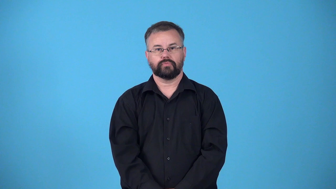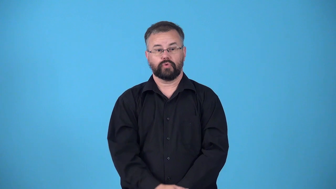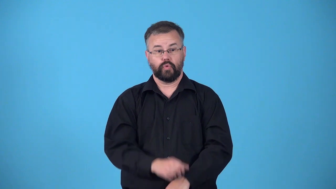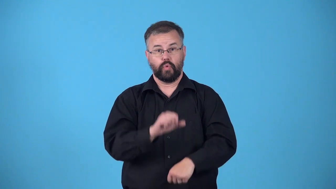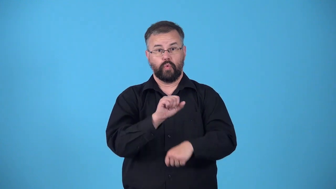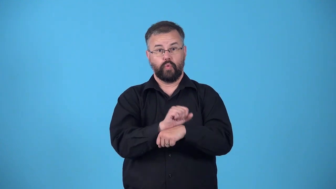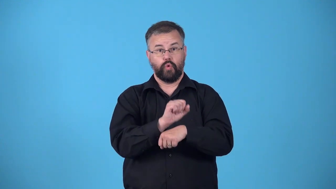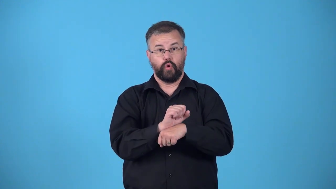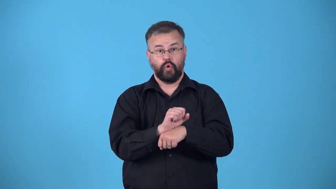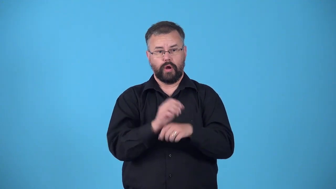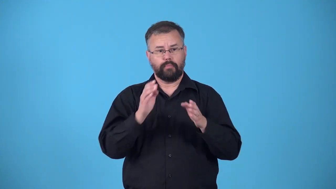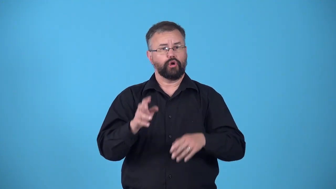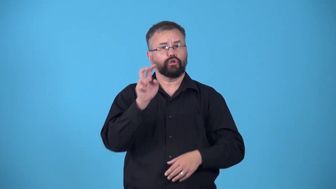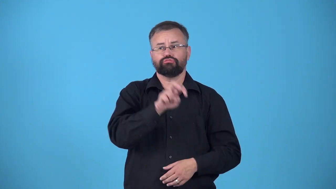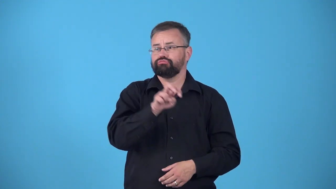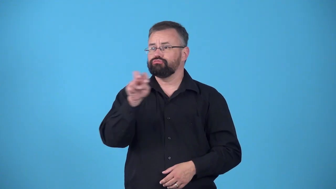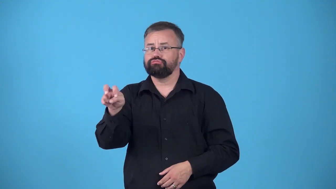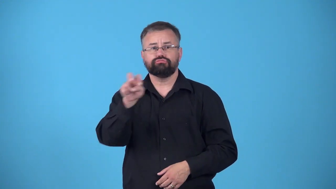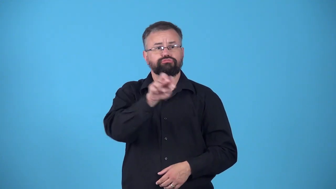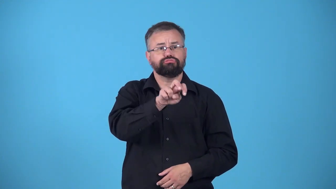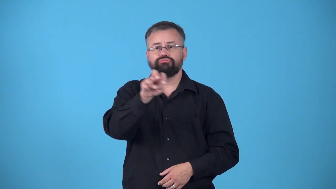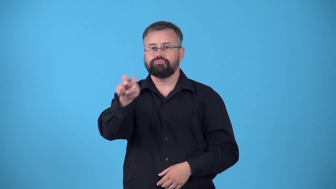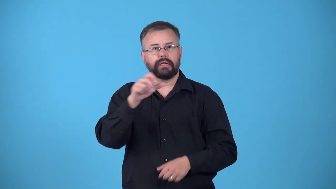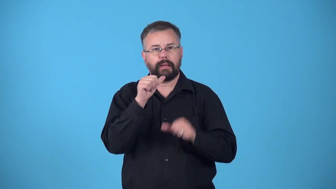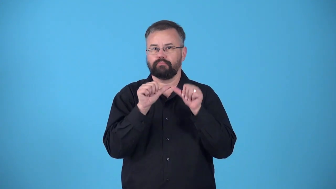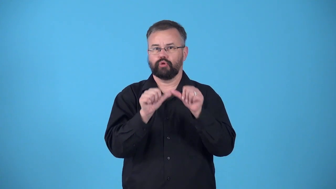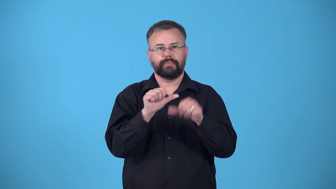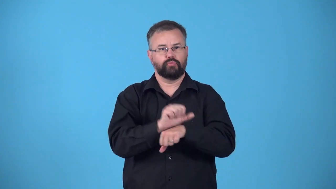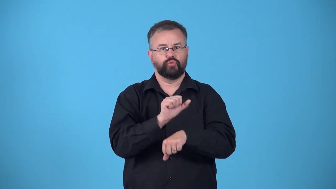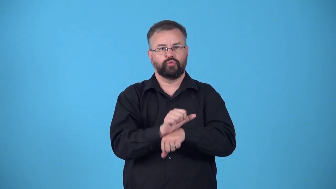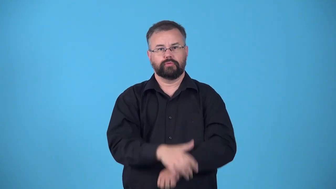freelance